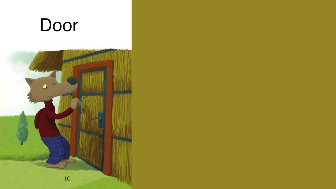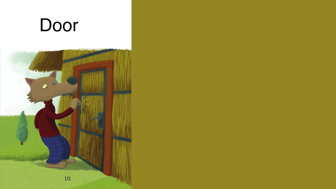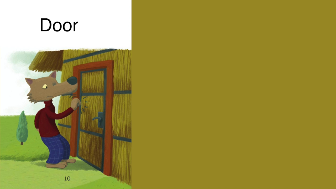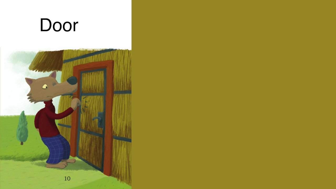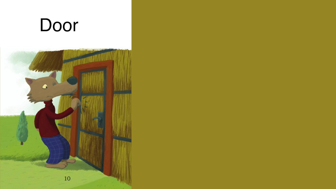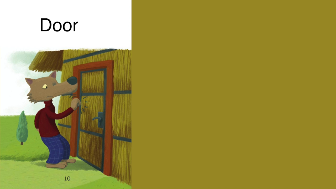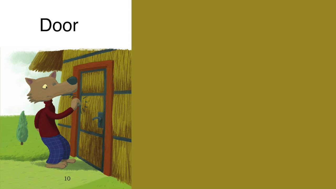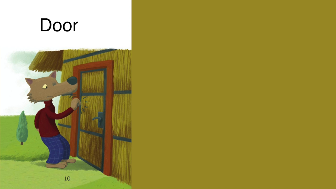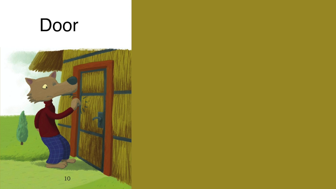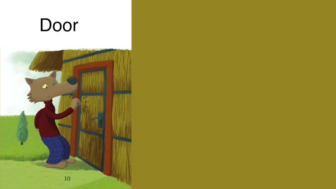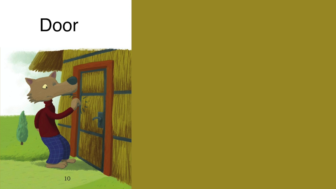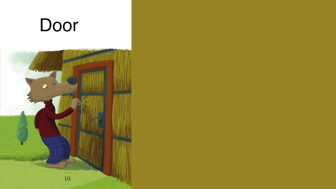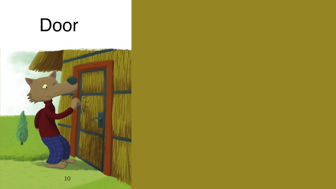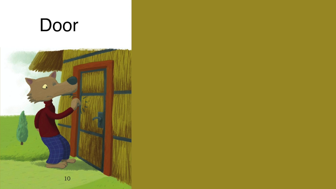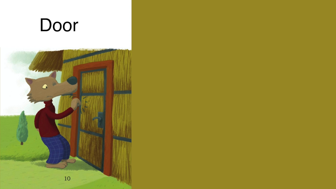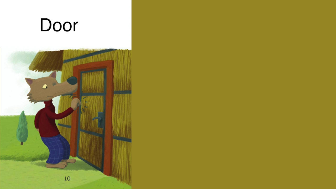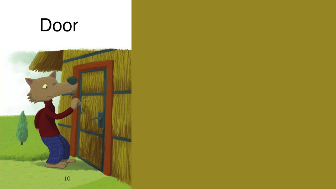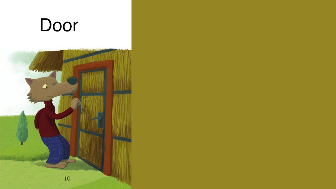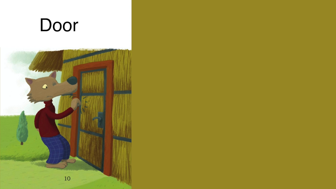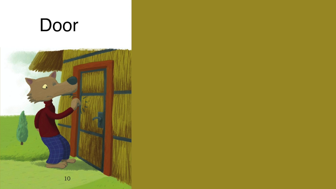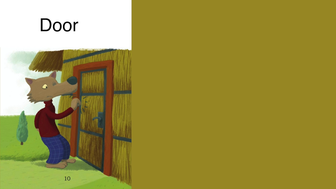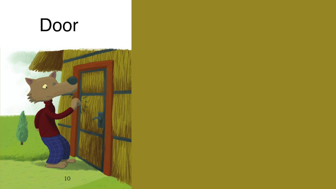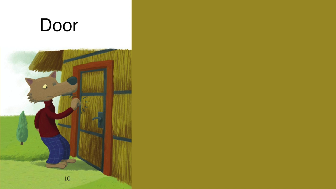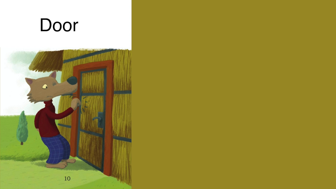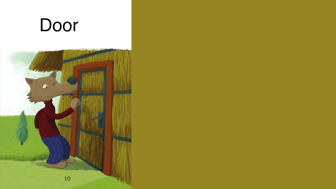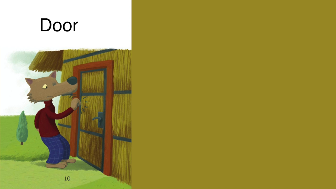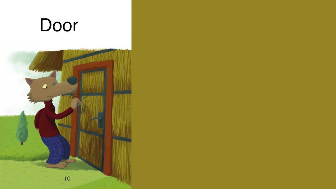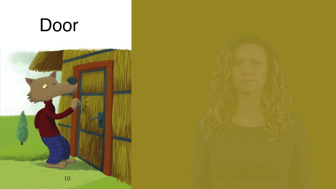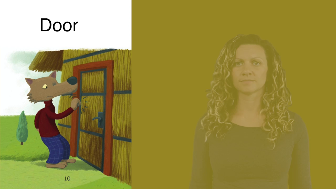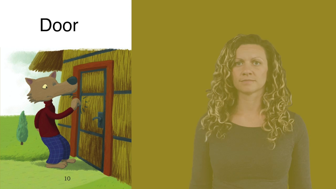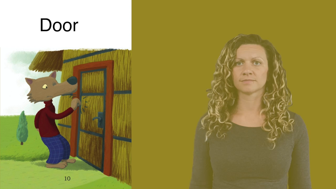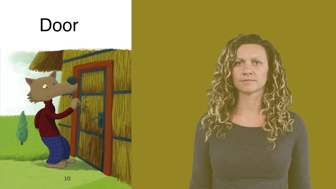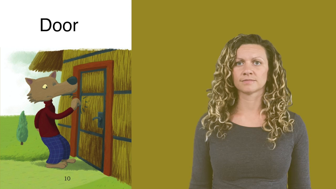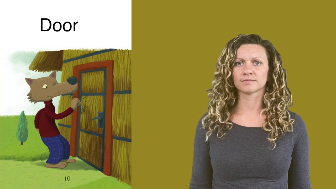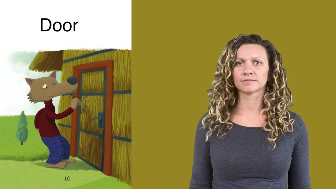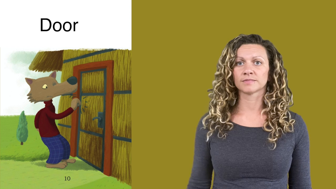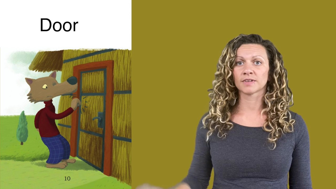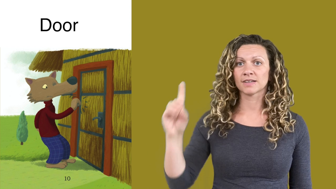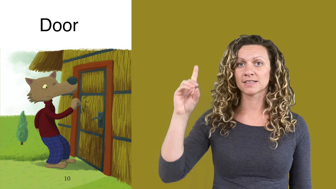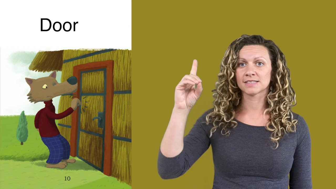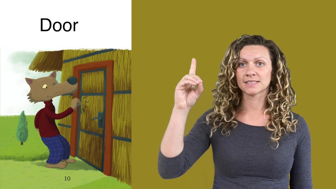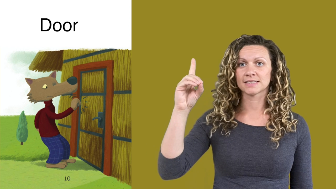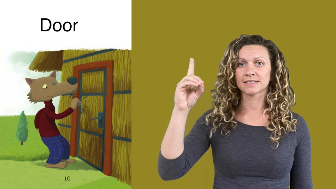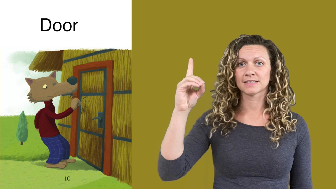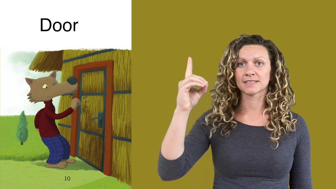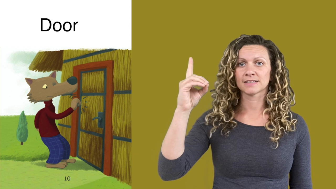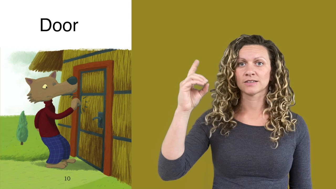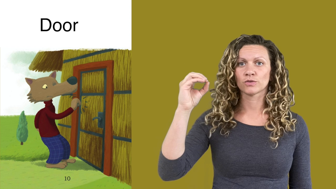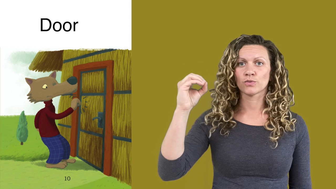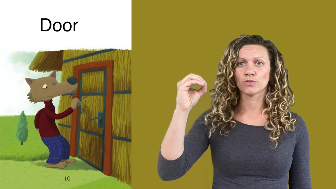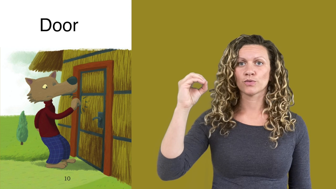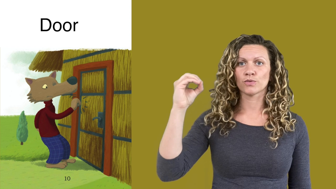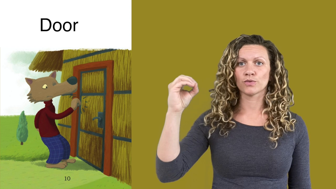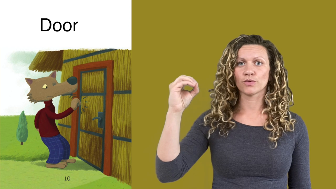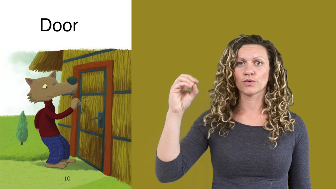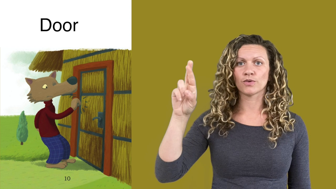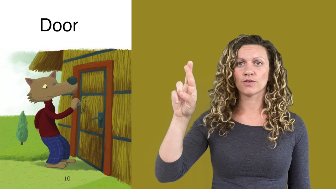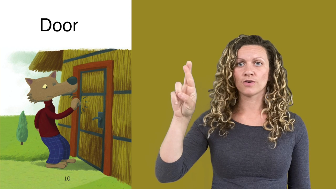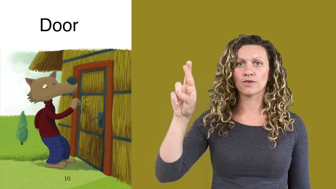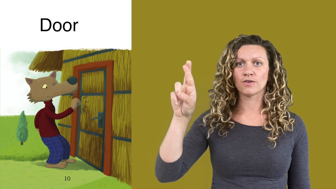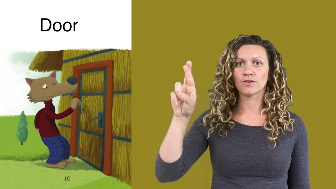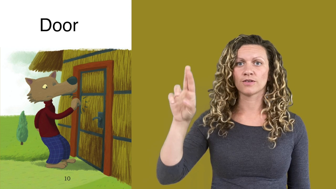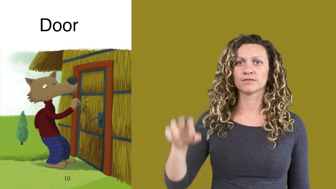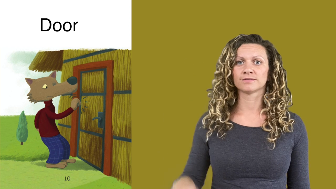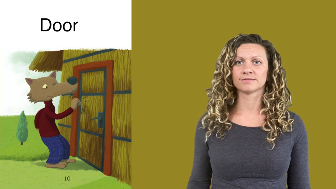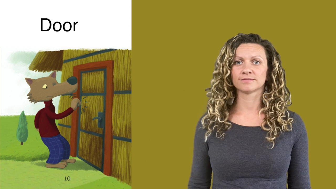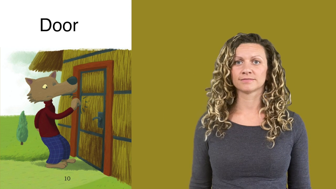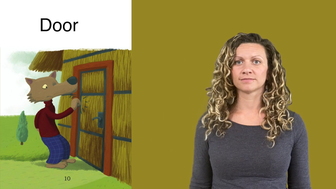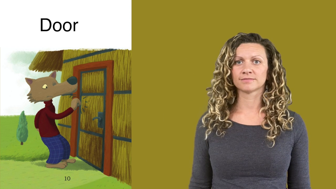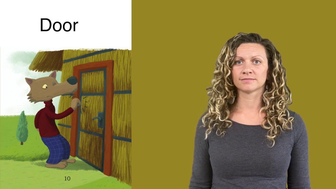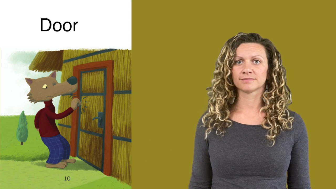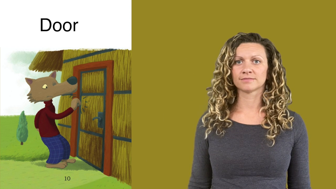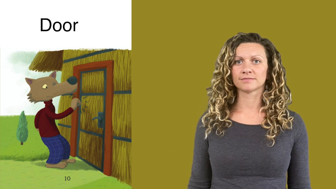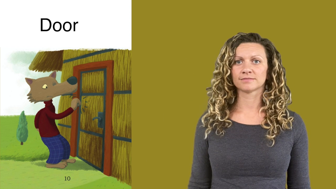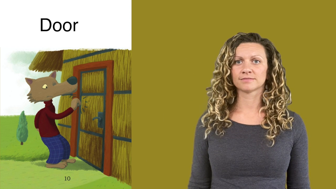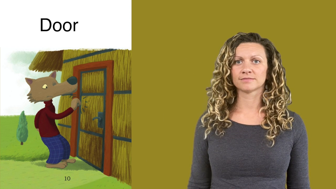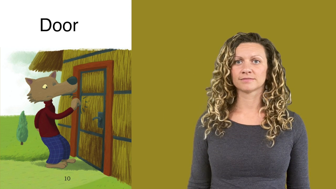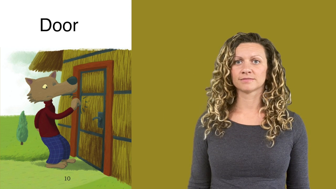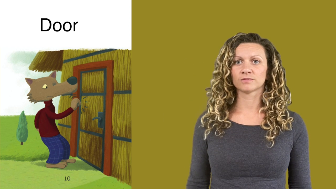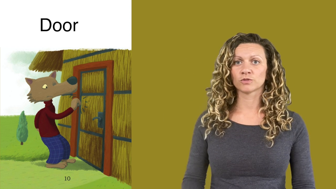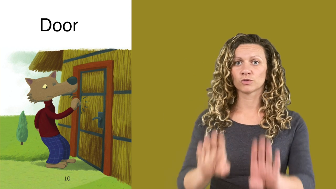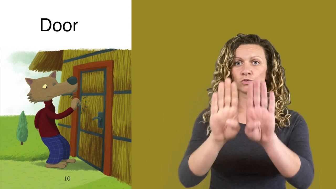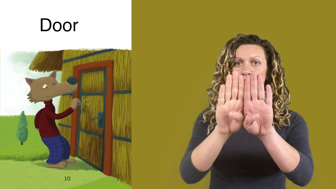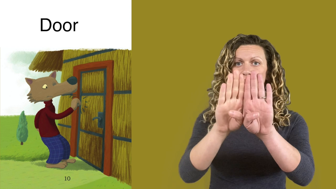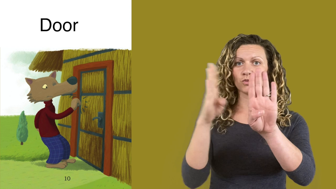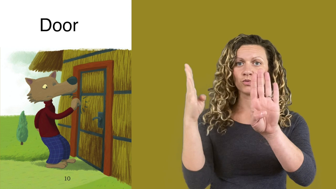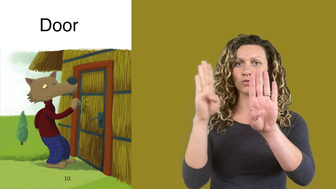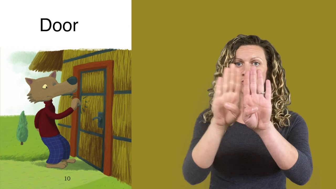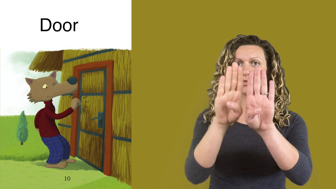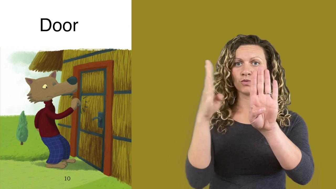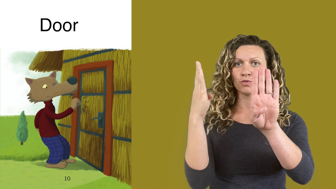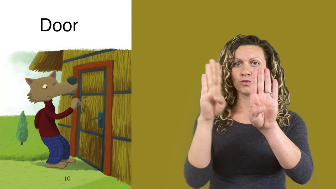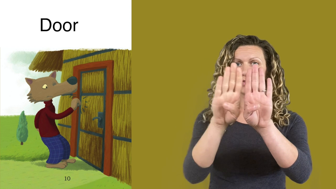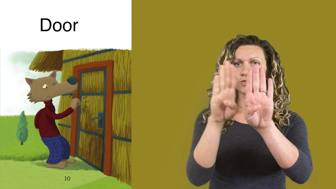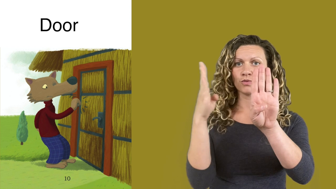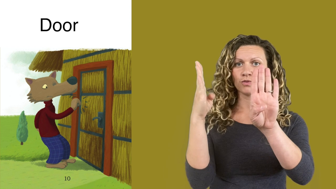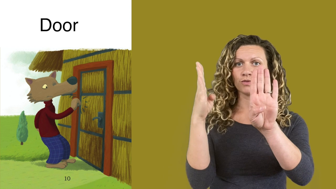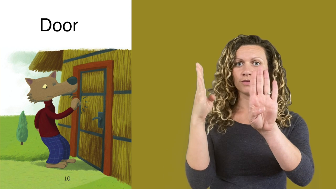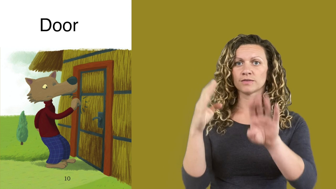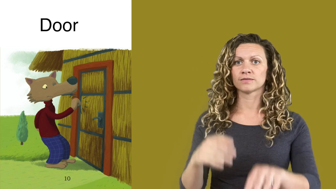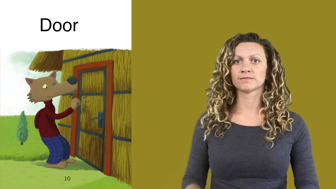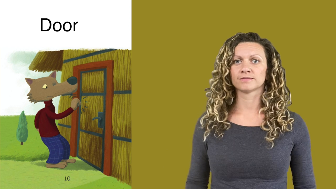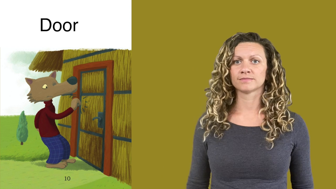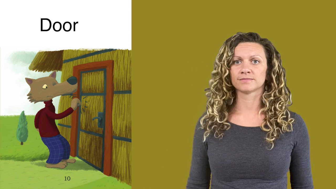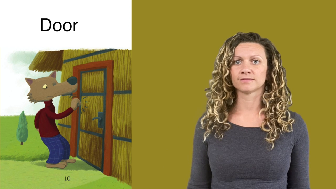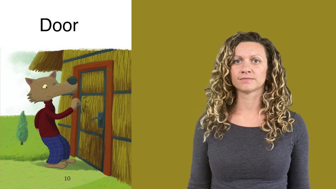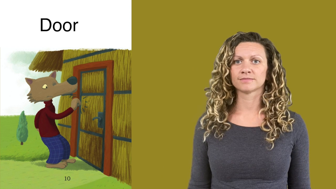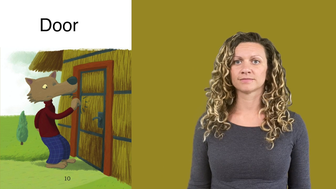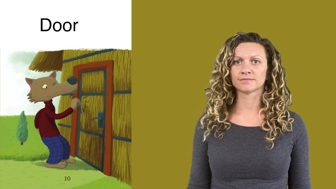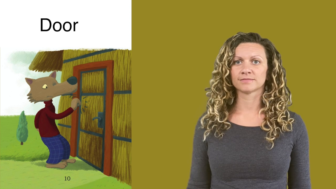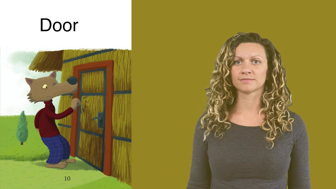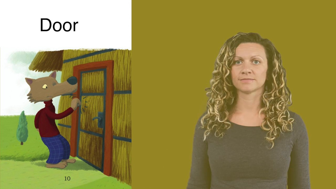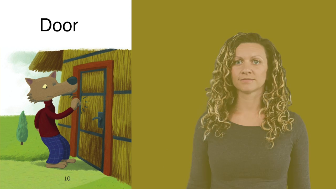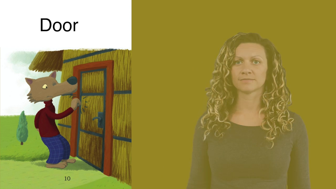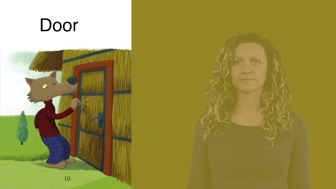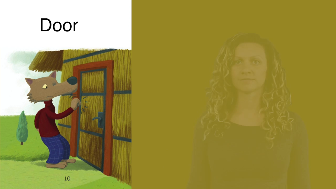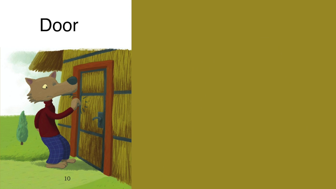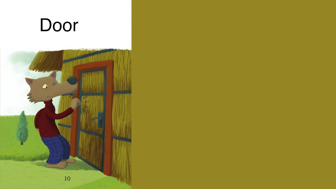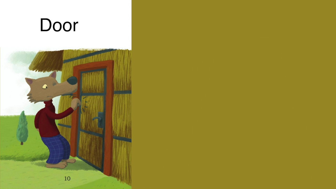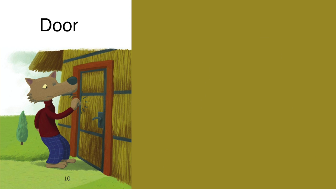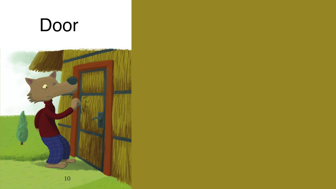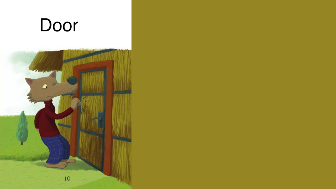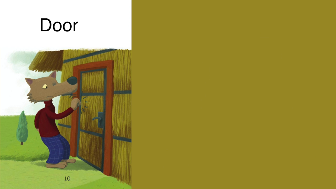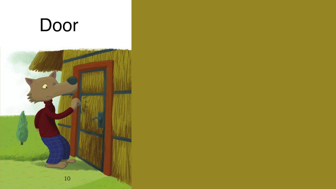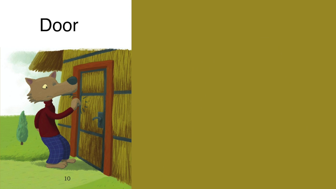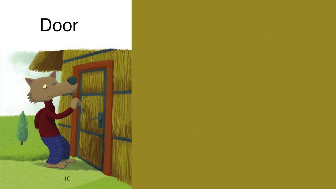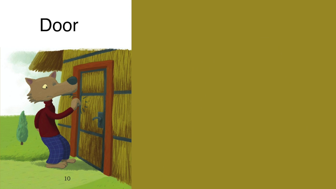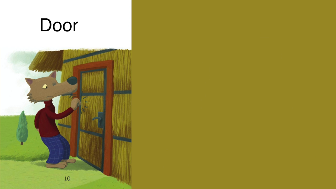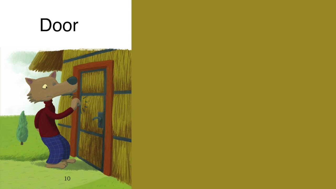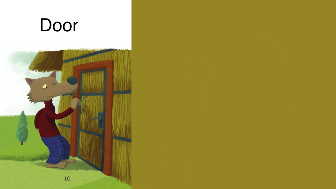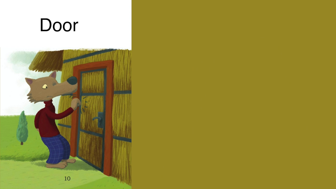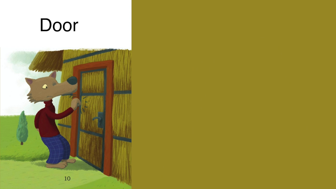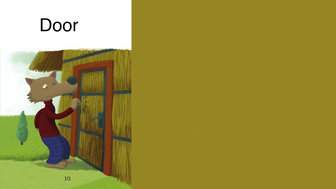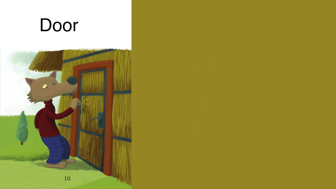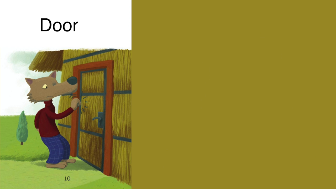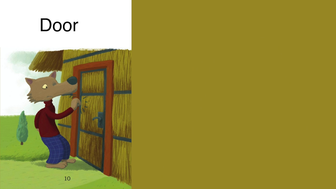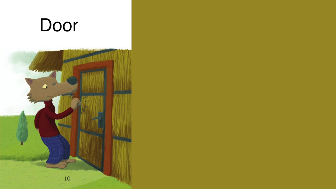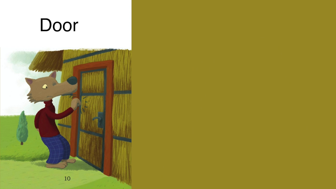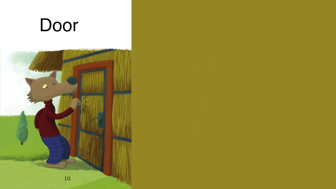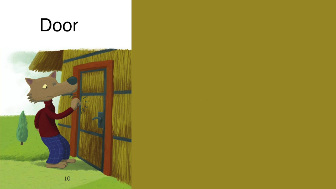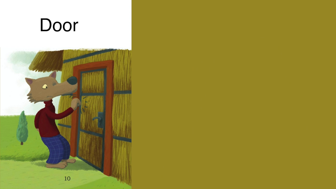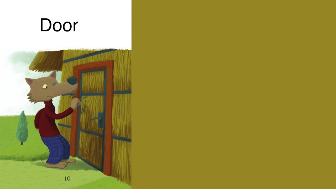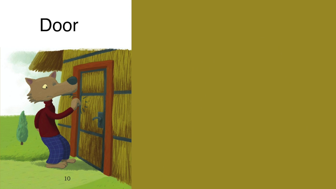Door